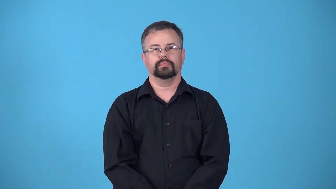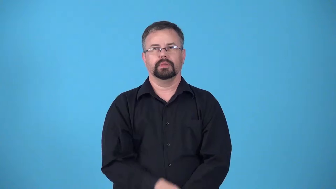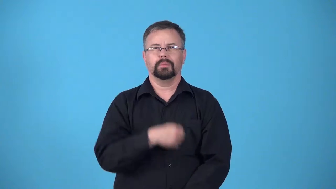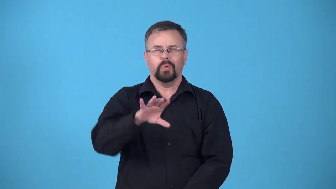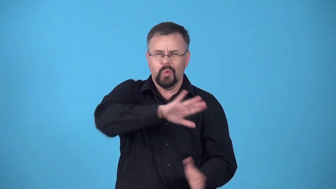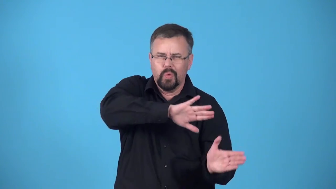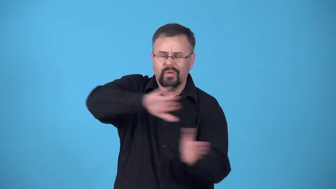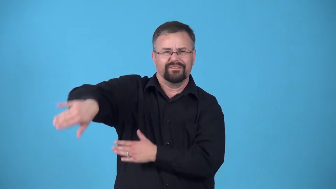get out of the way,out of the way